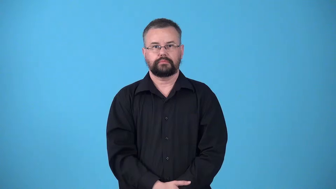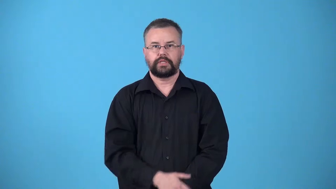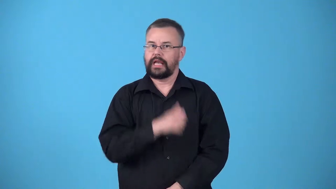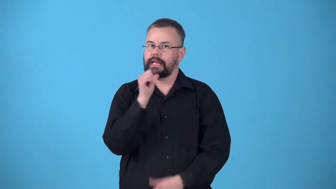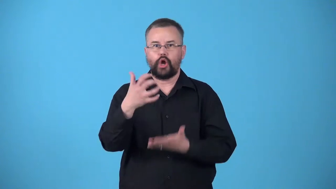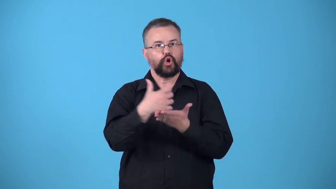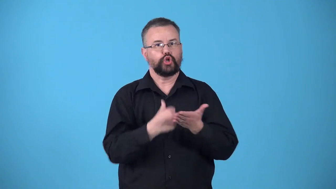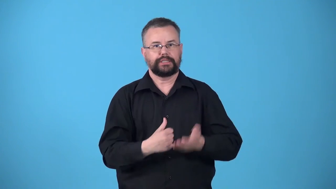unearned,unmerited